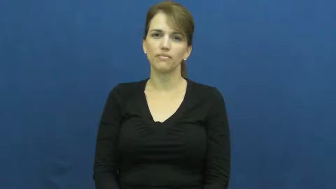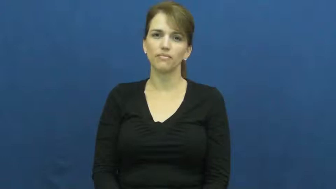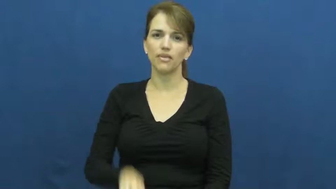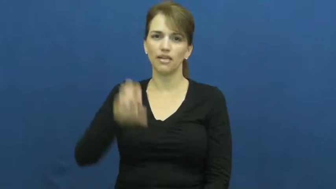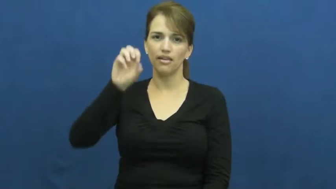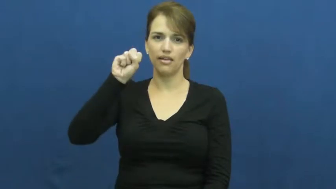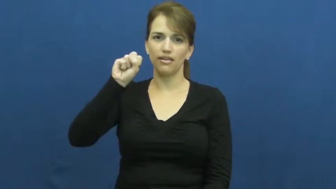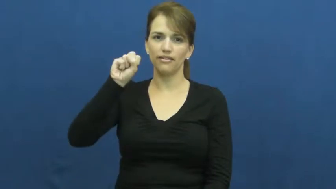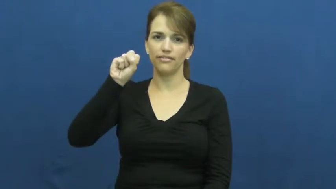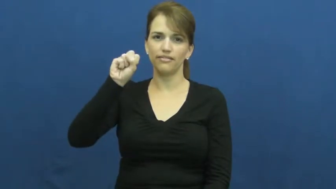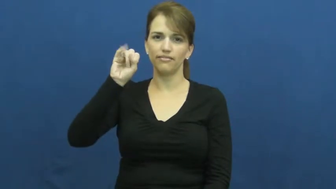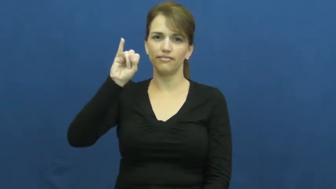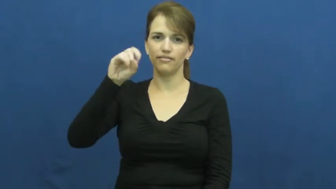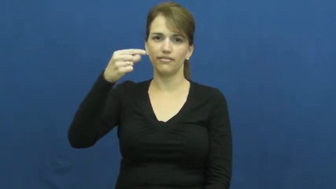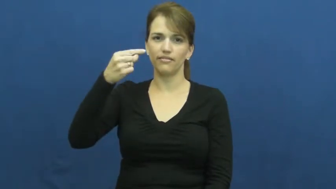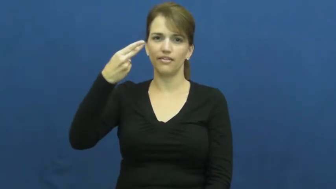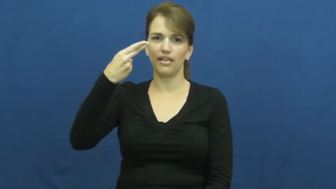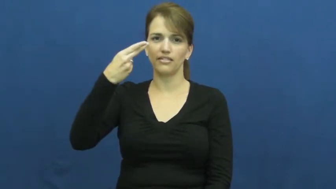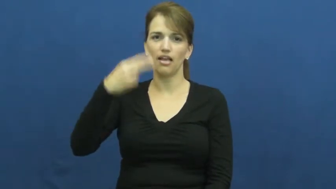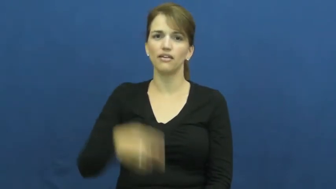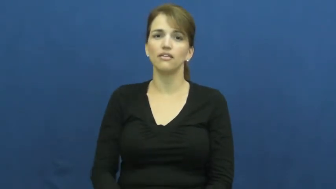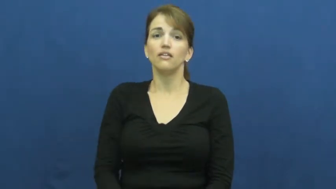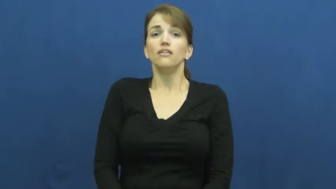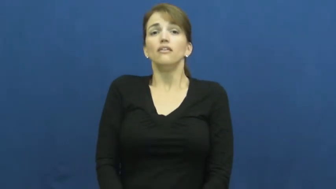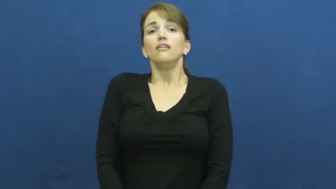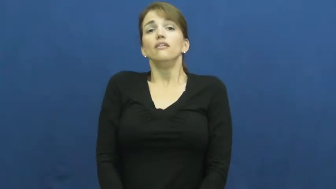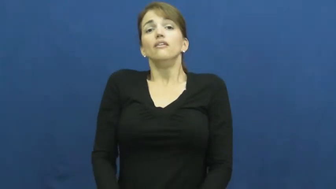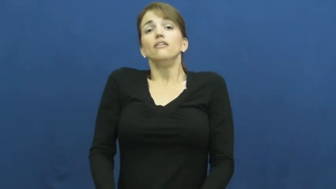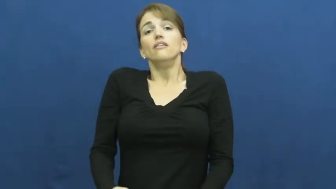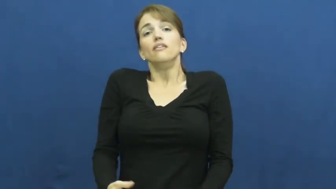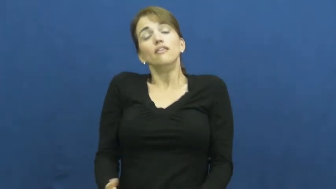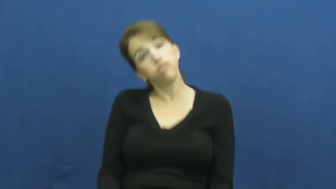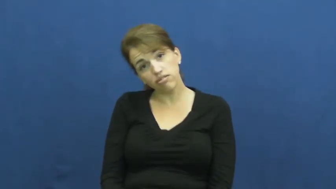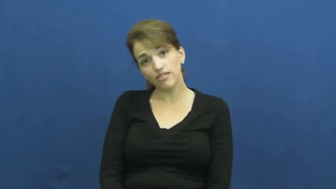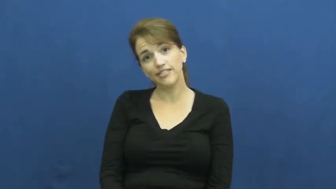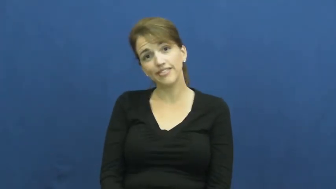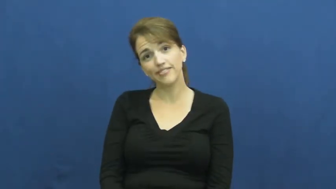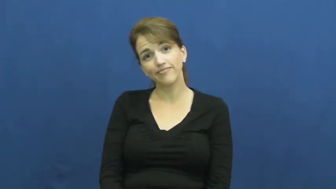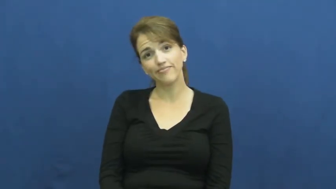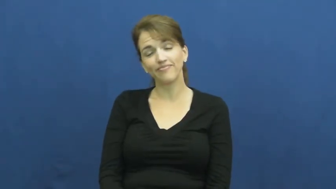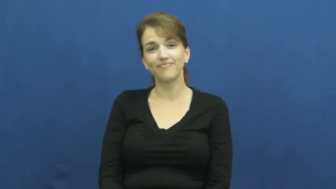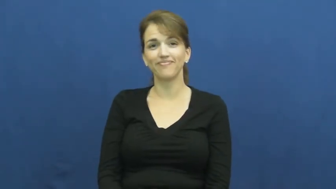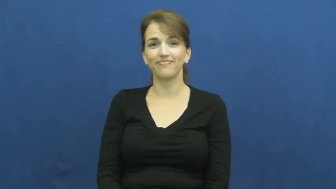sigh